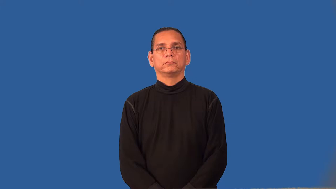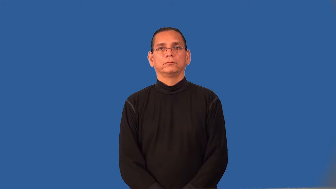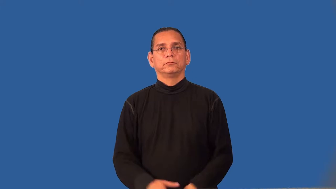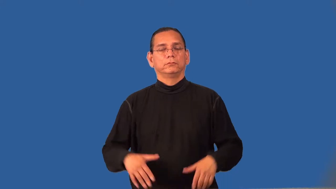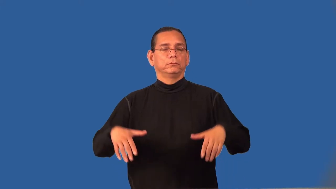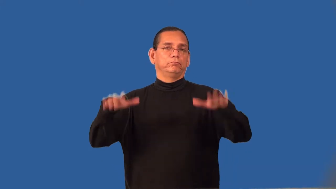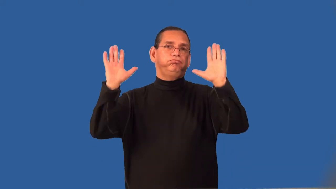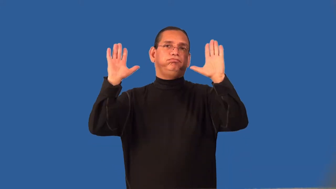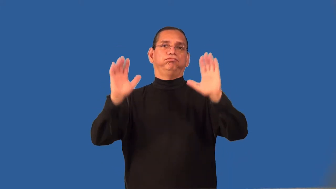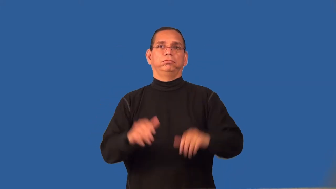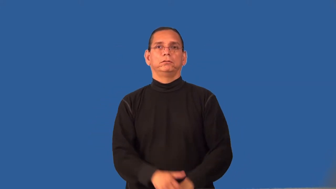relent